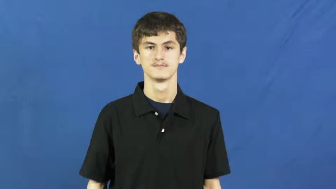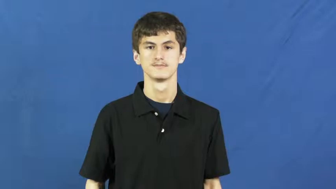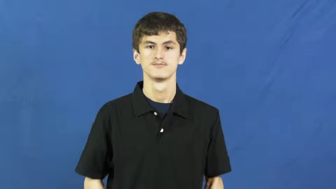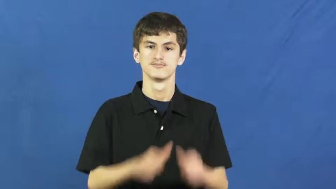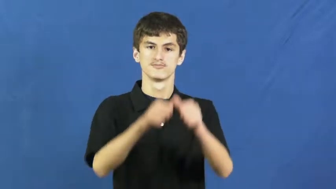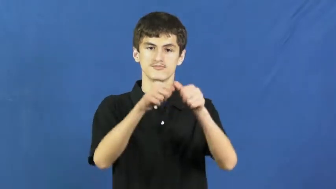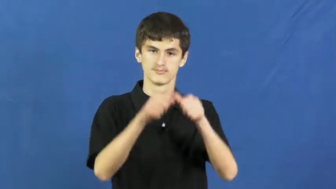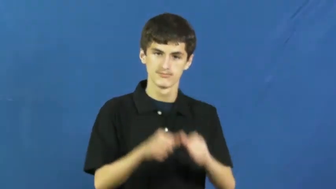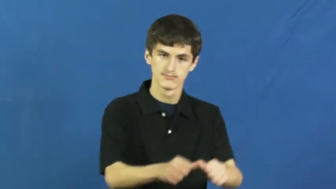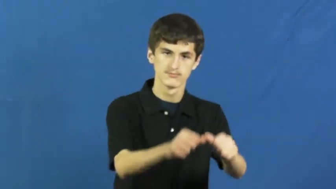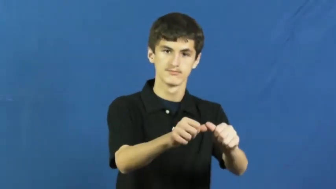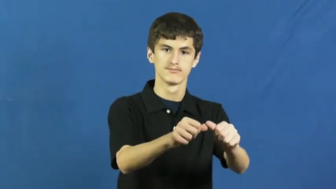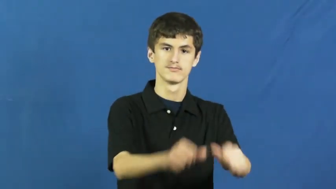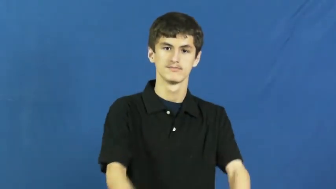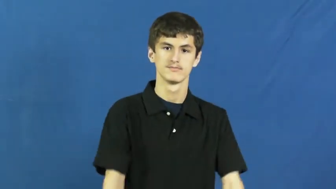coterminous